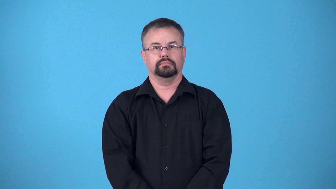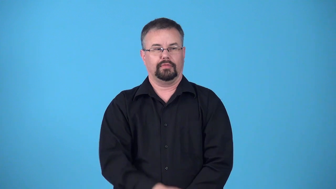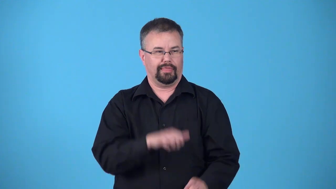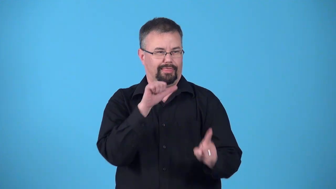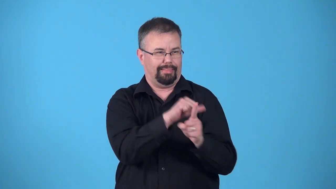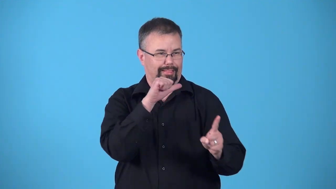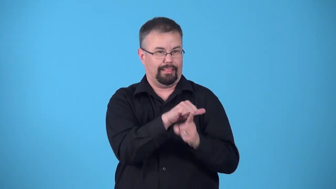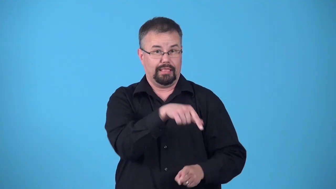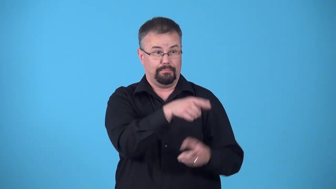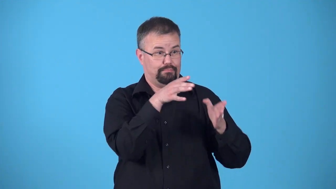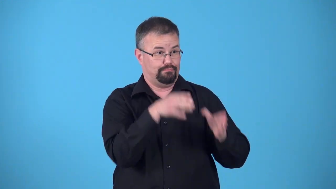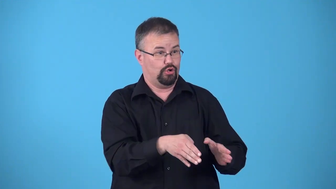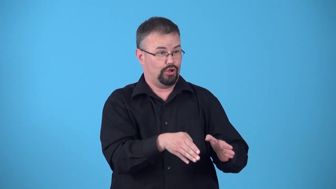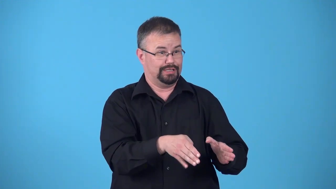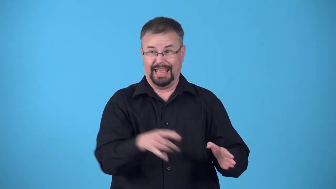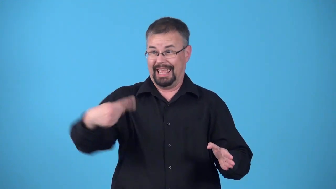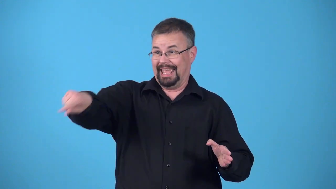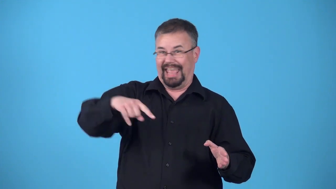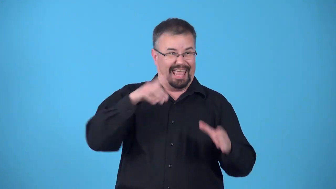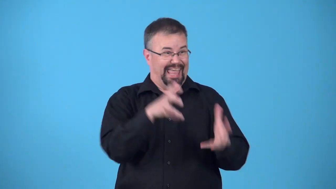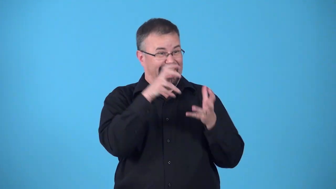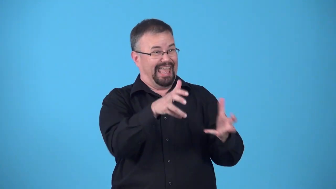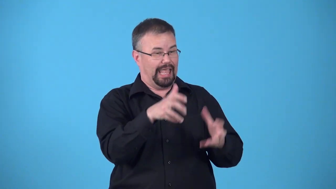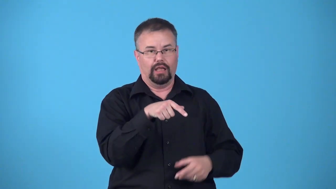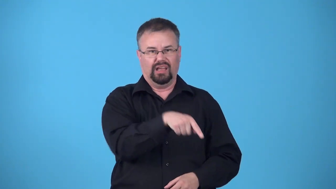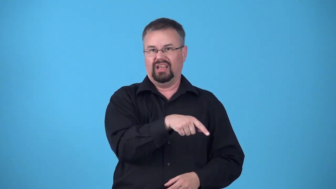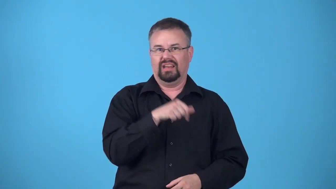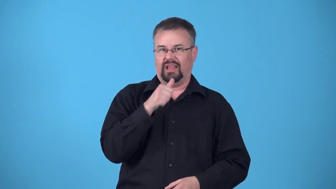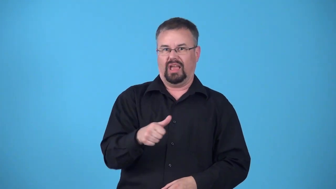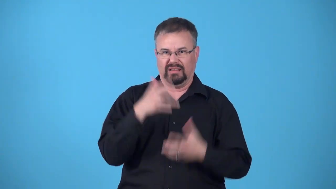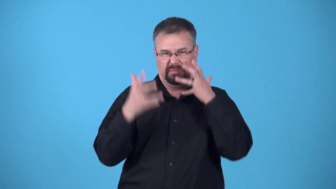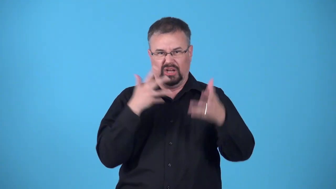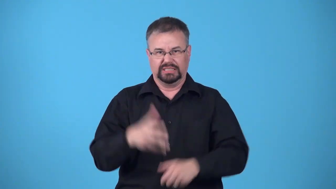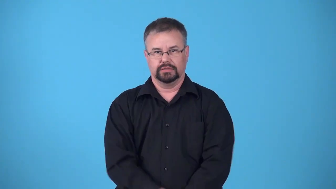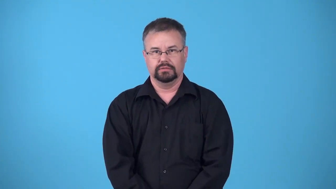practical joke